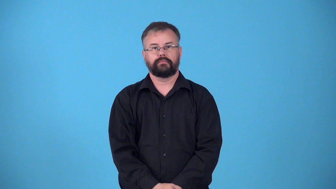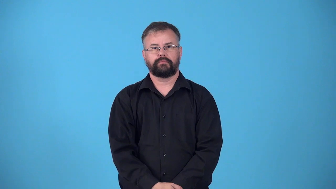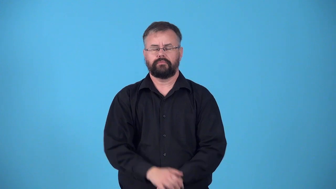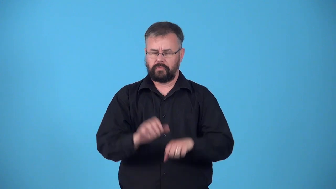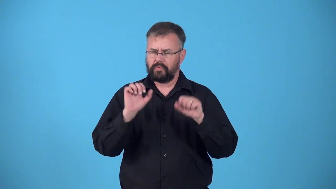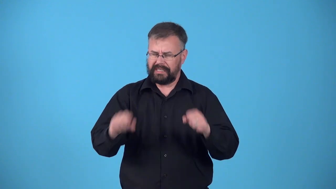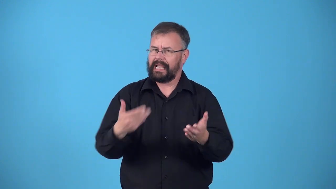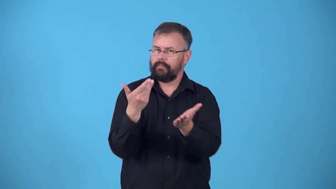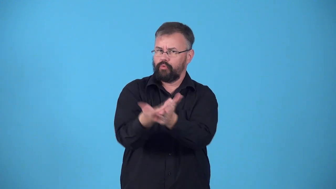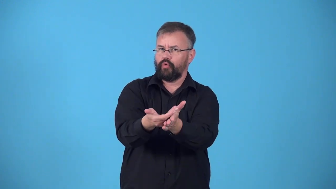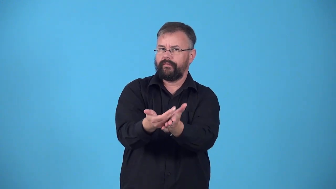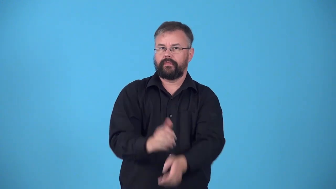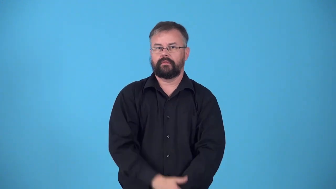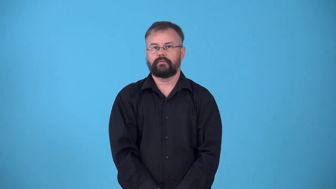provable,verifiable